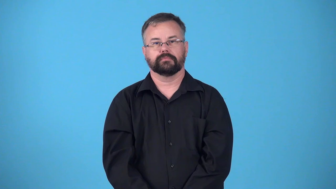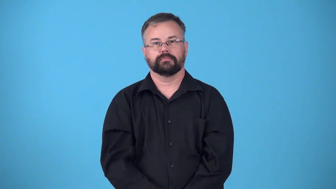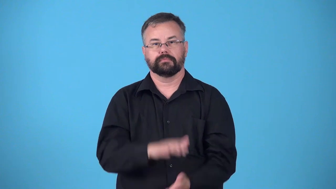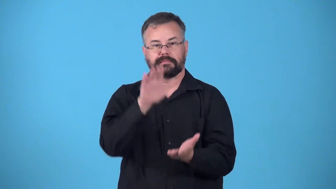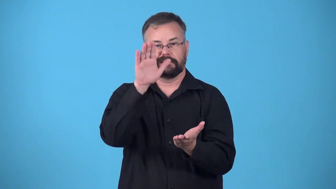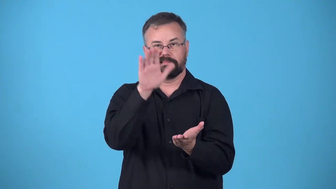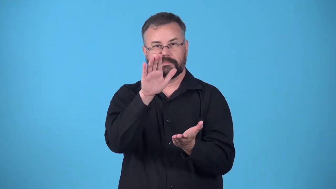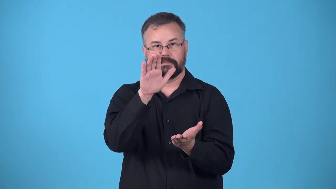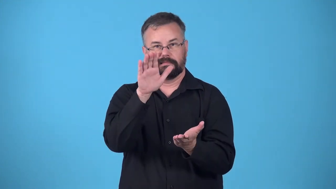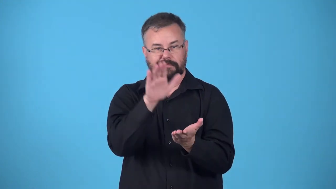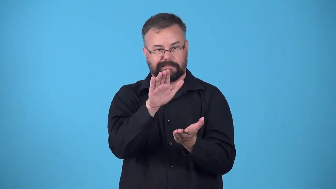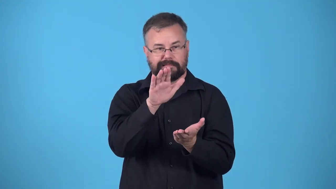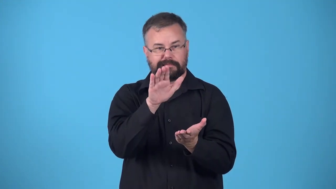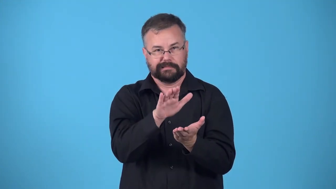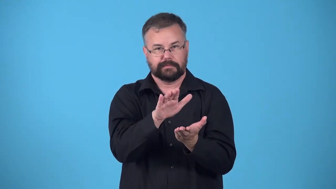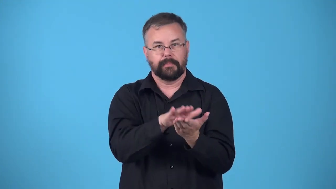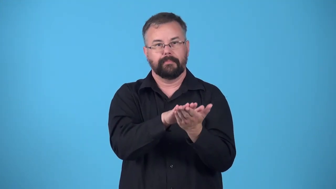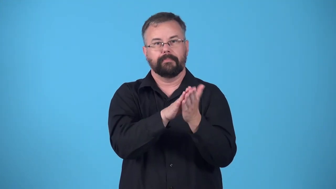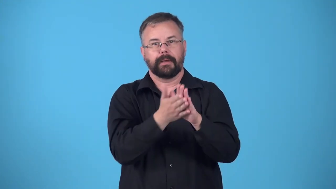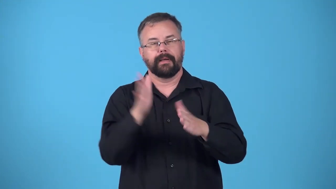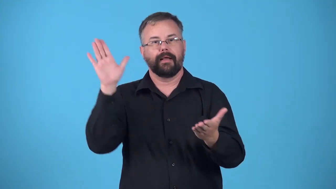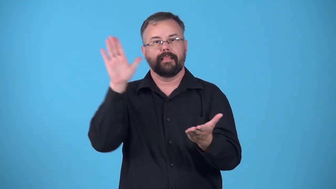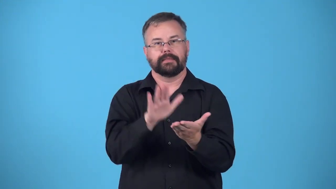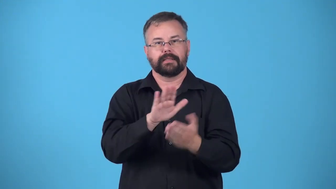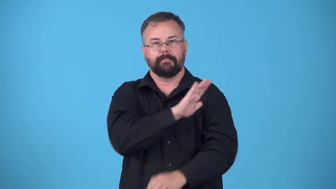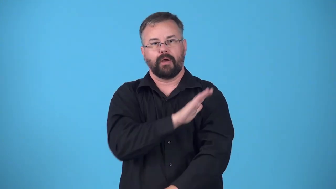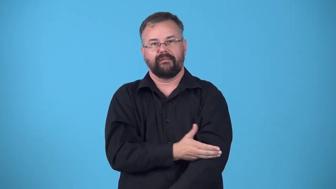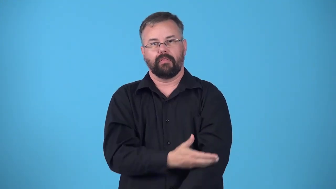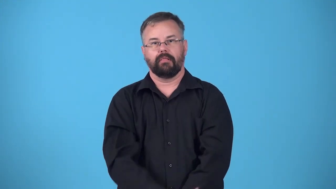chip away,chip away at